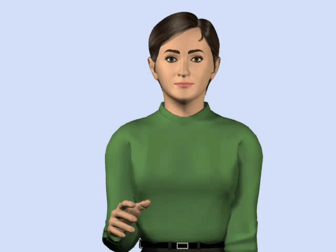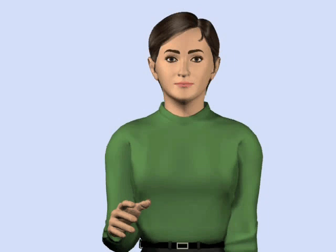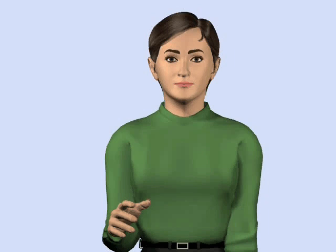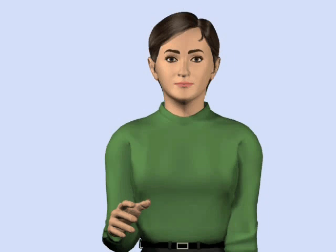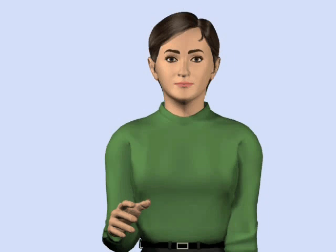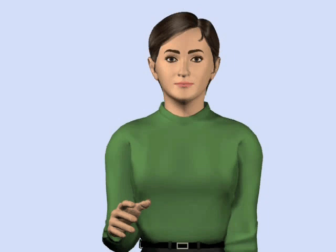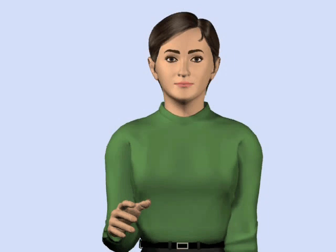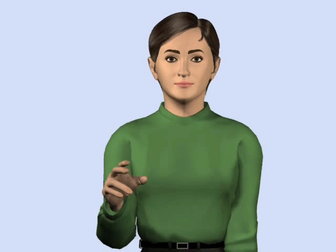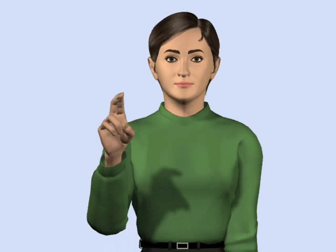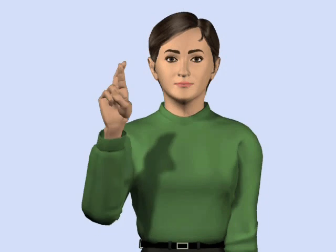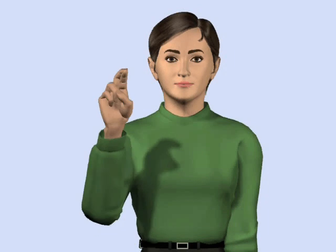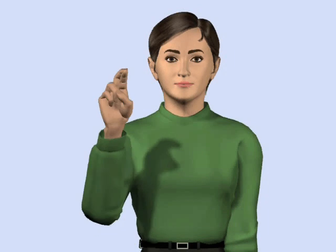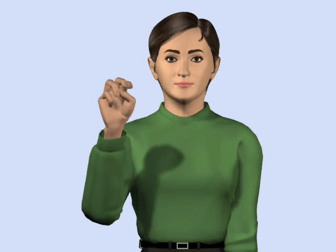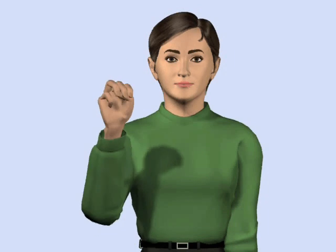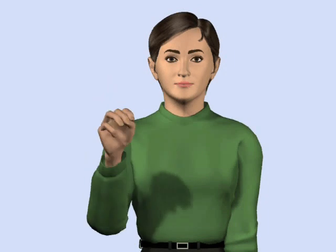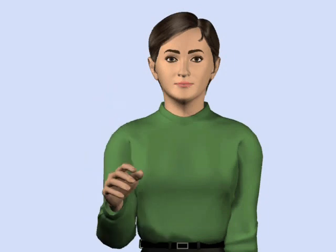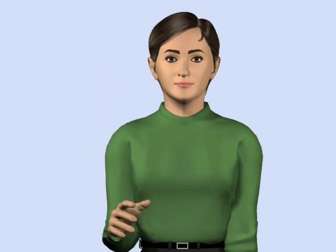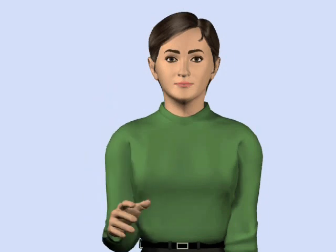Rocky Mount,NC